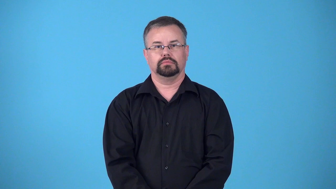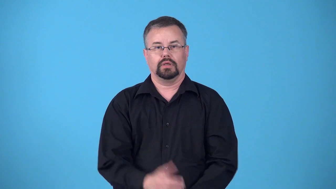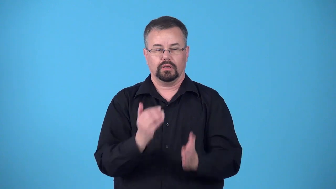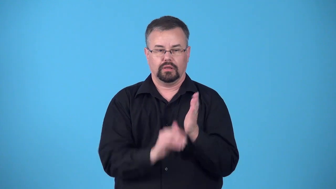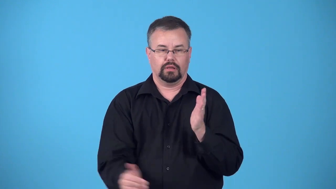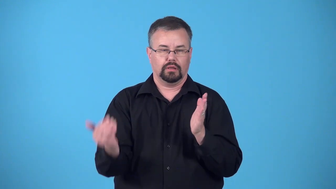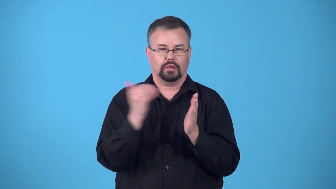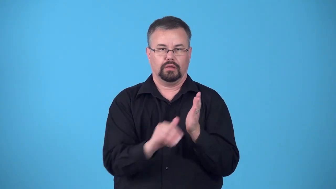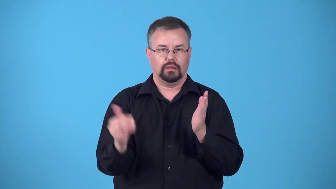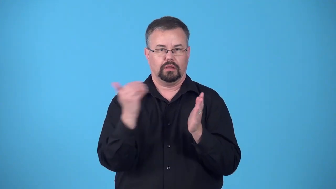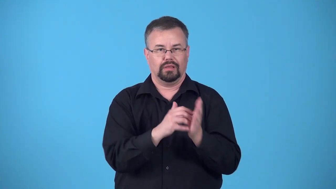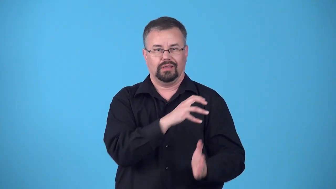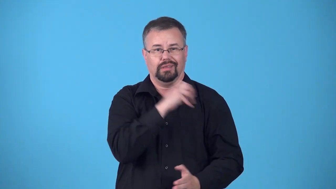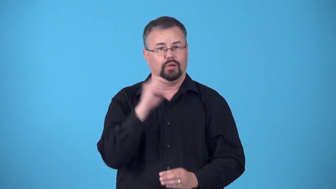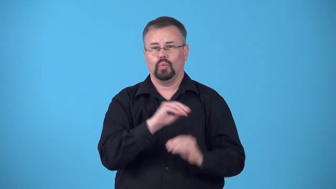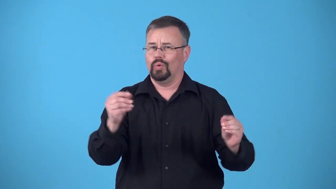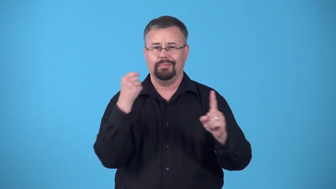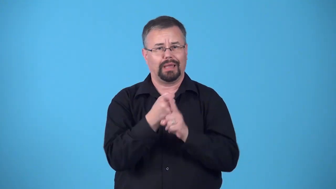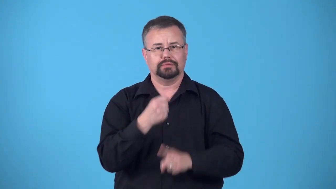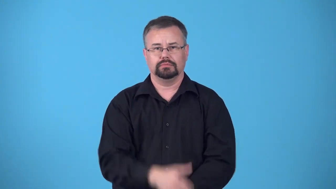old chestnut